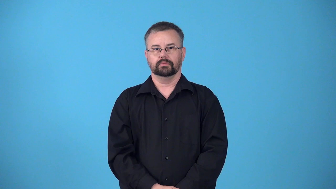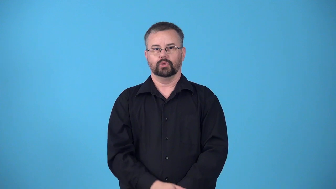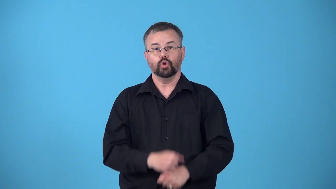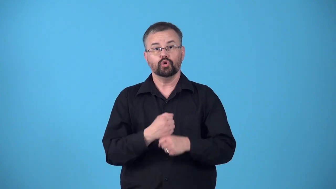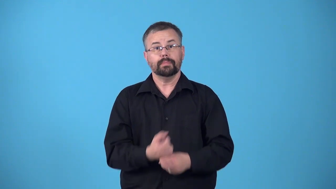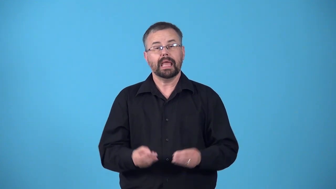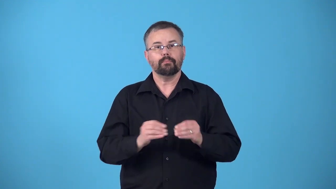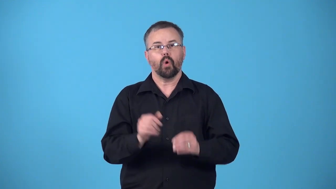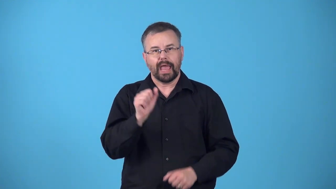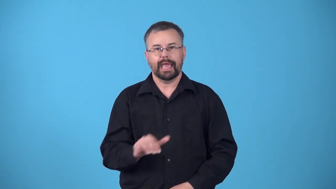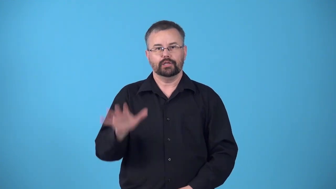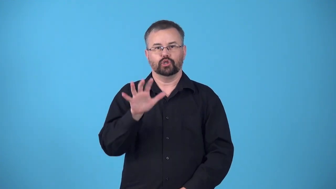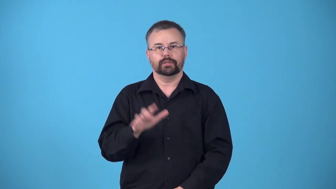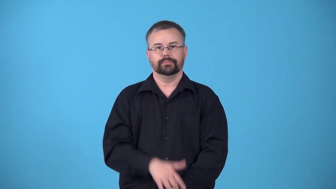orientalize